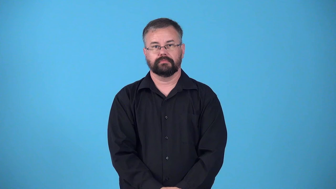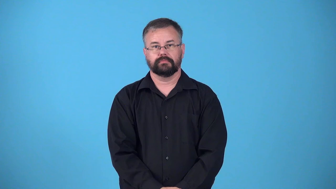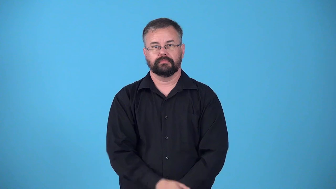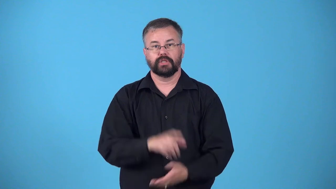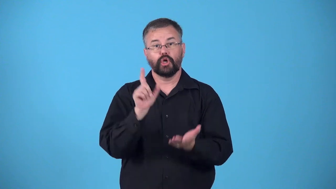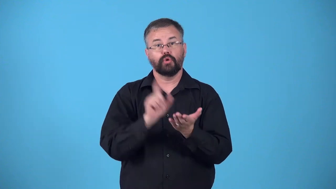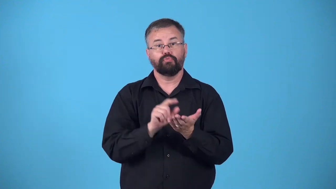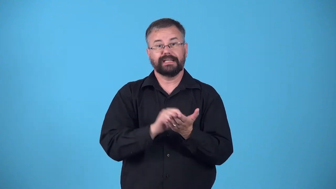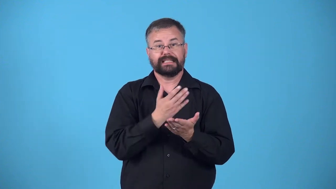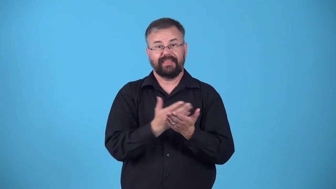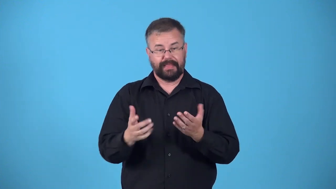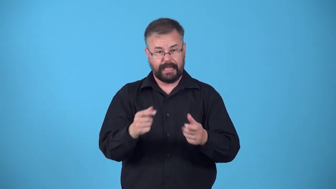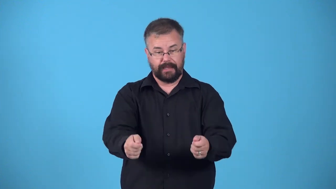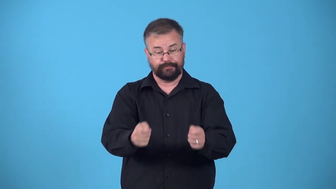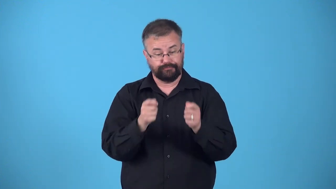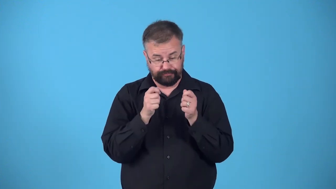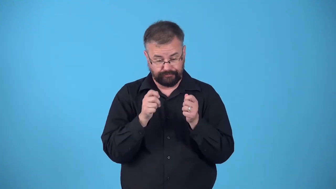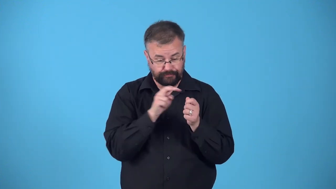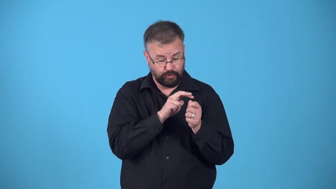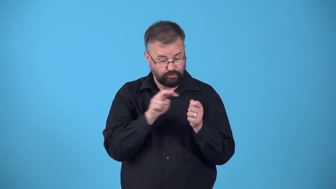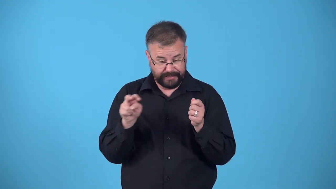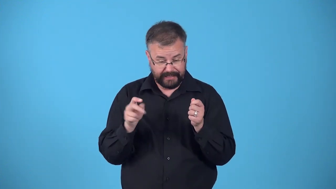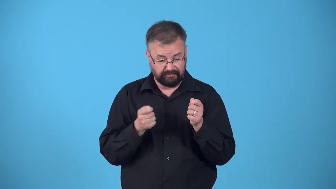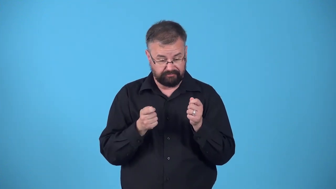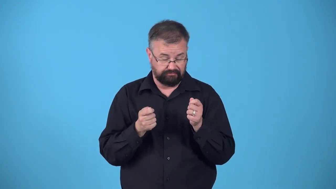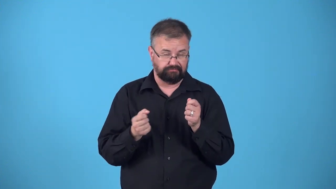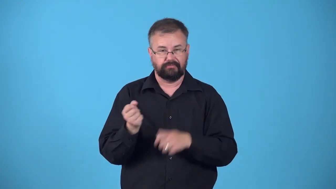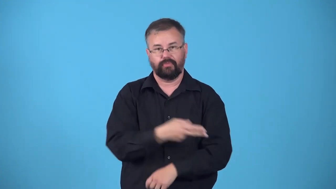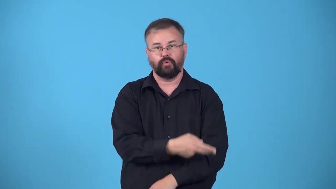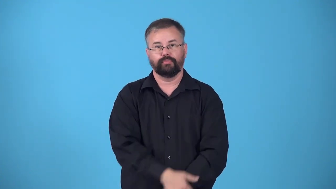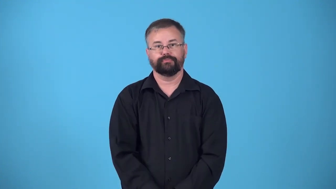ephemera